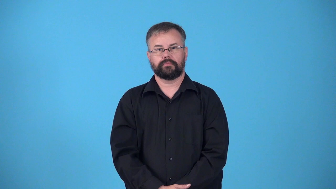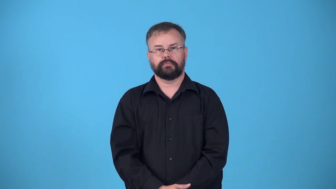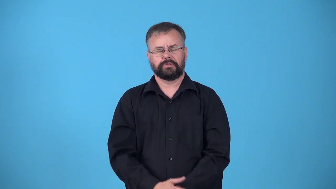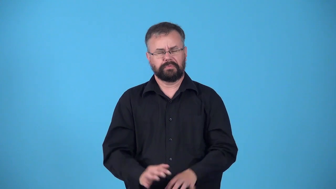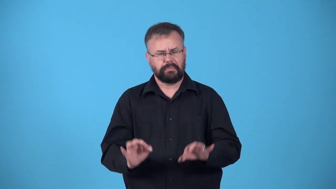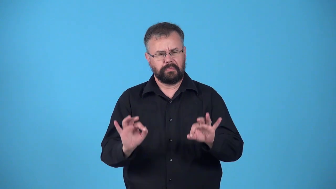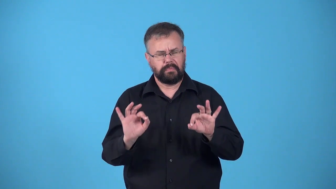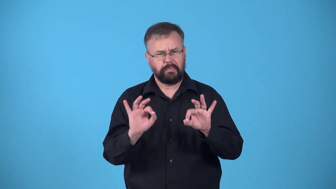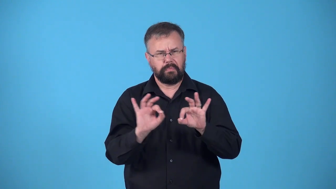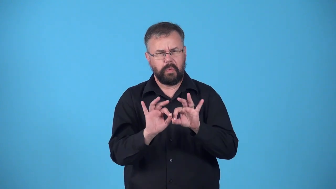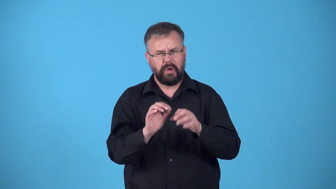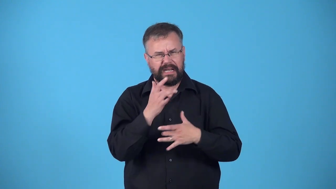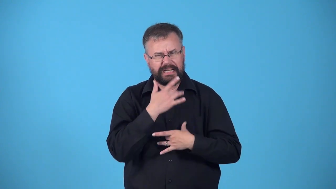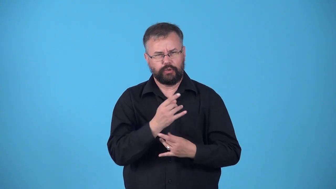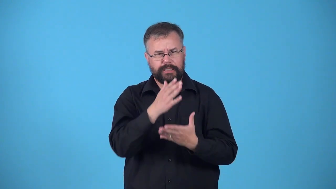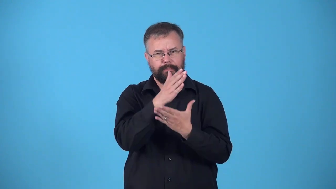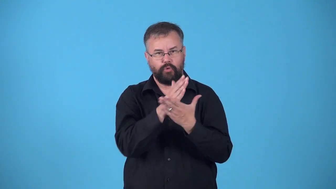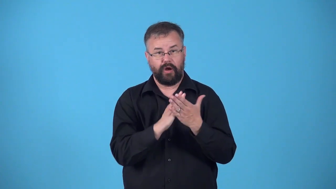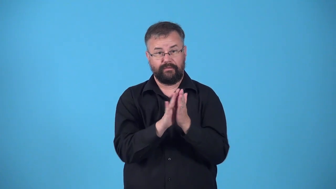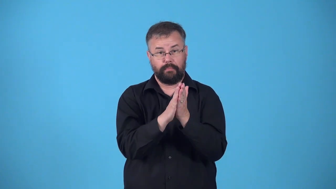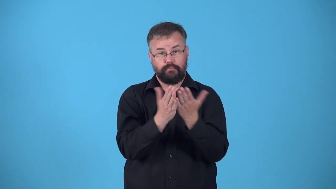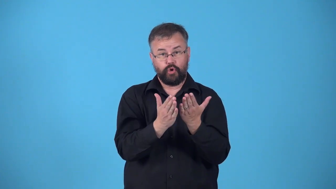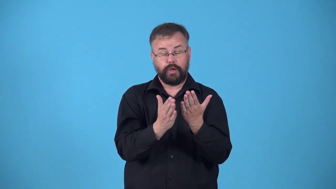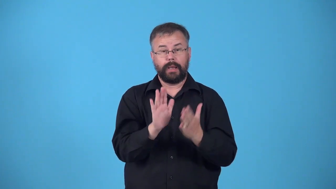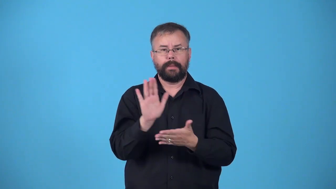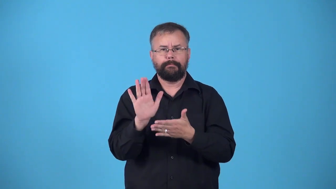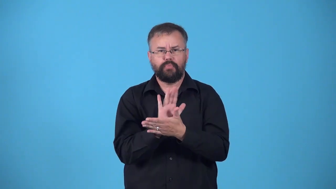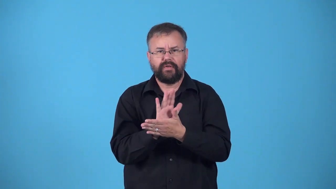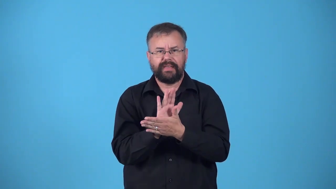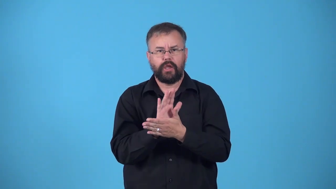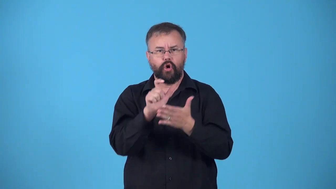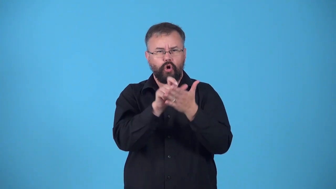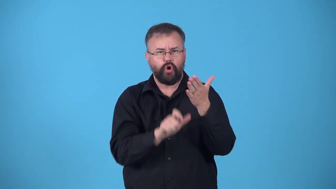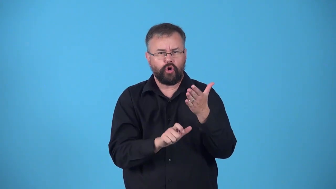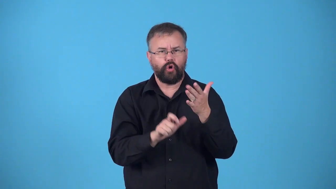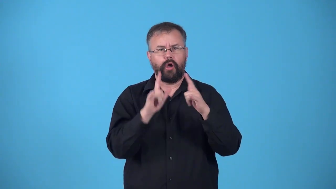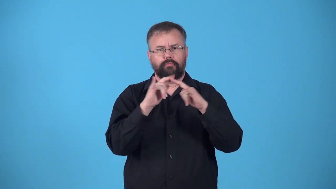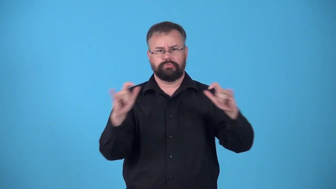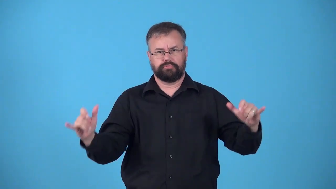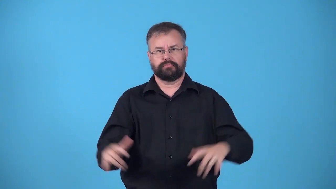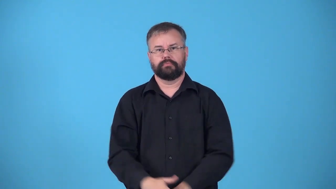meat, meaty